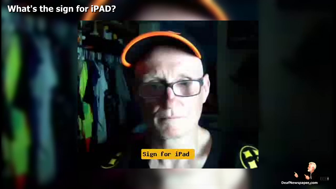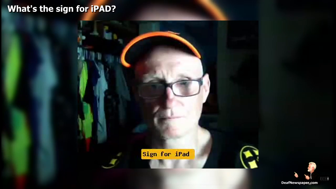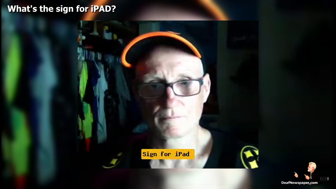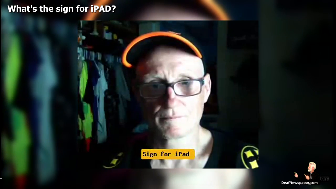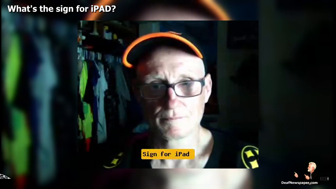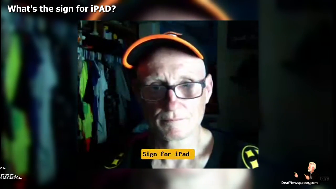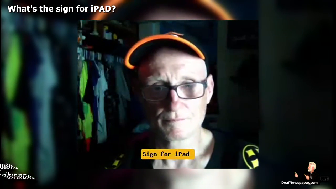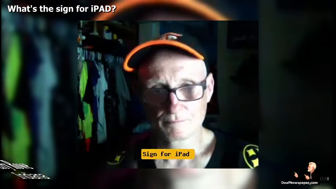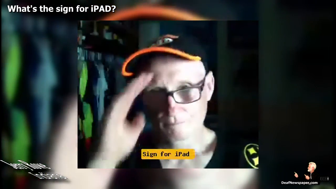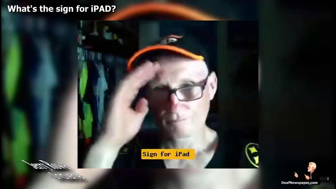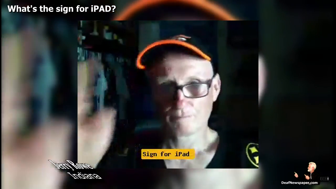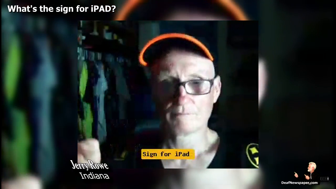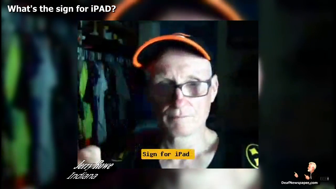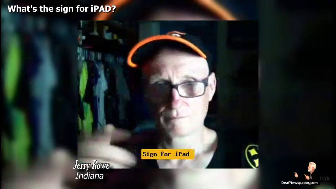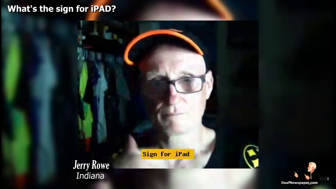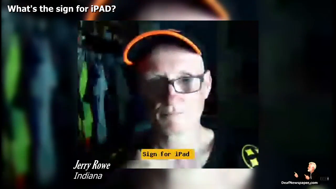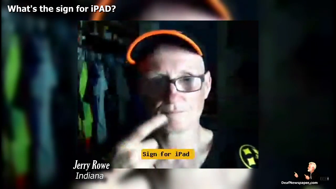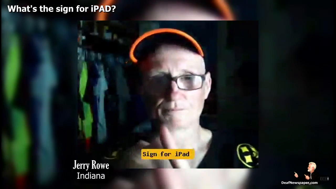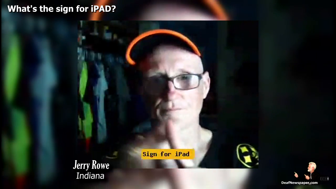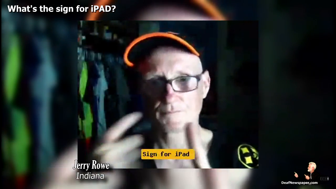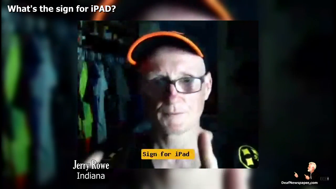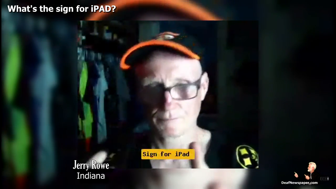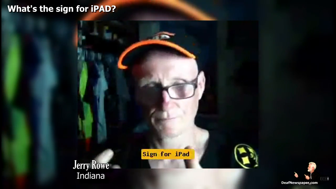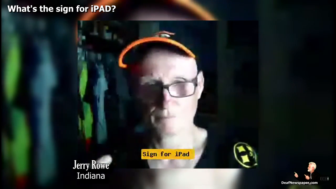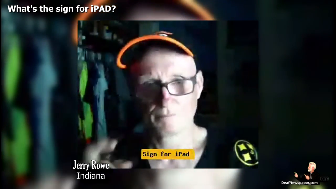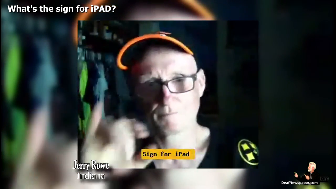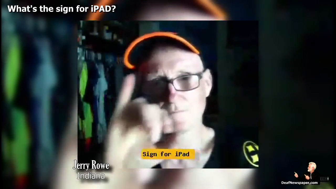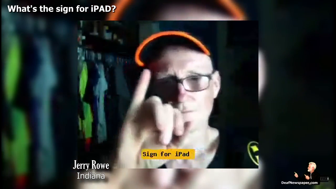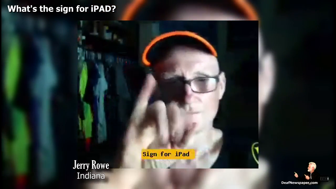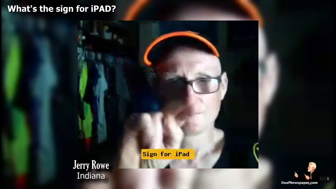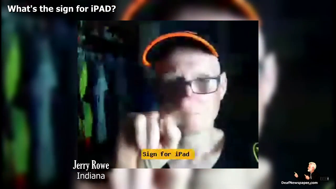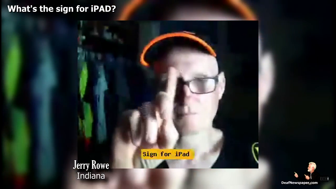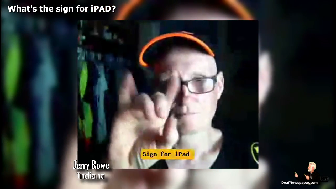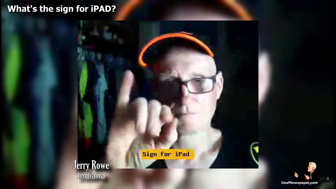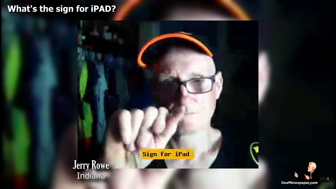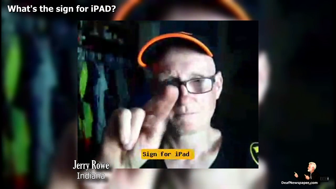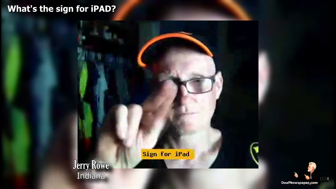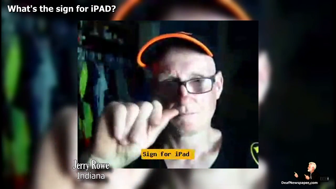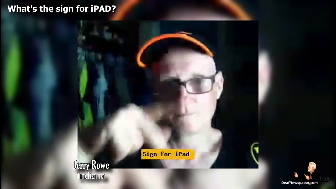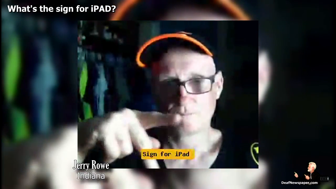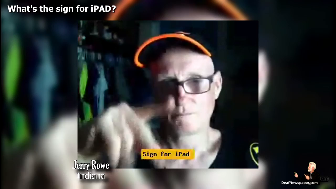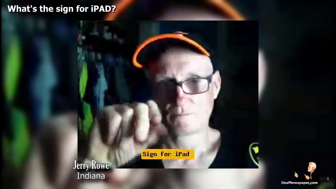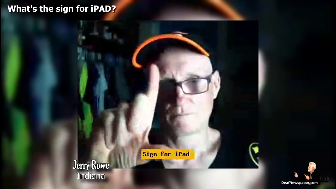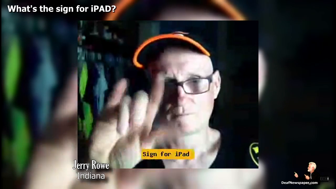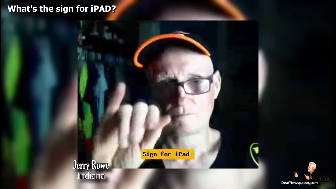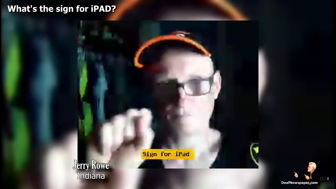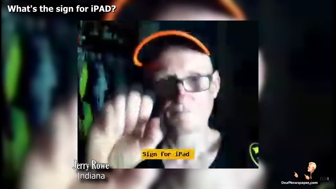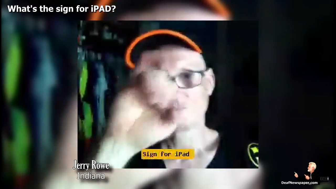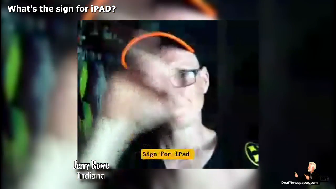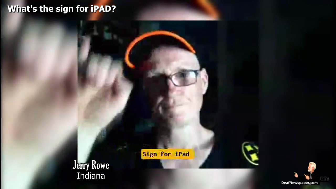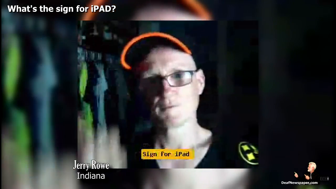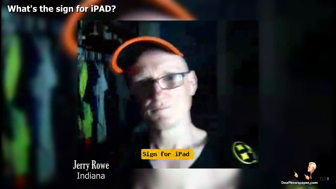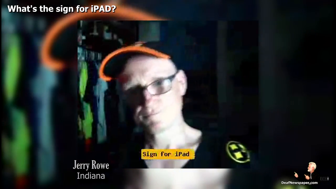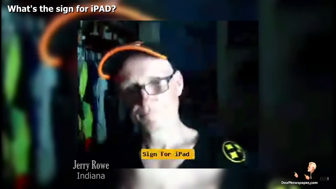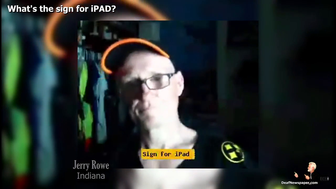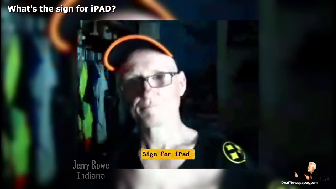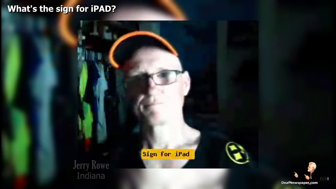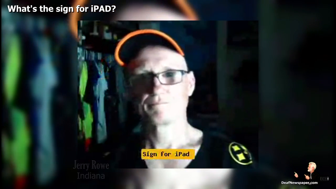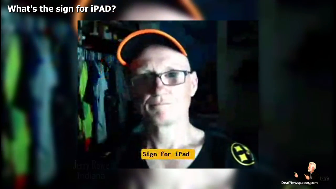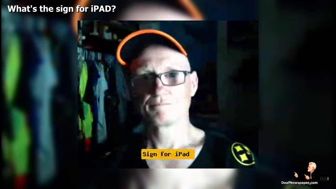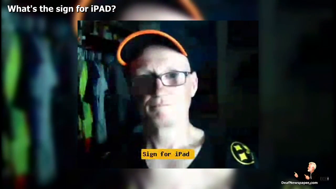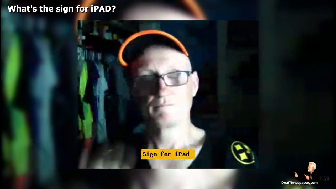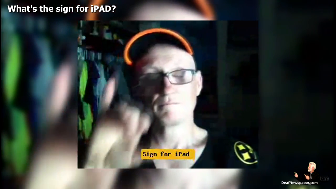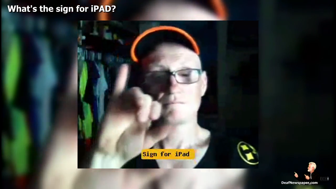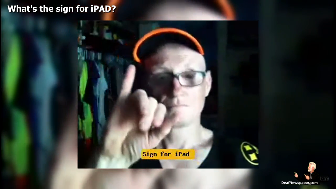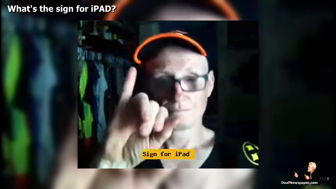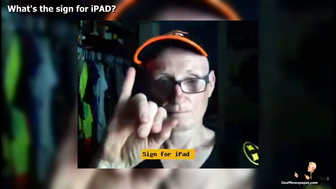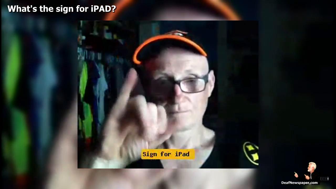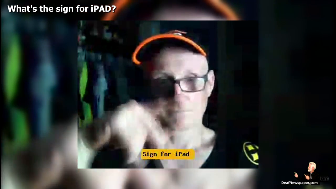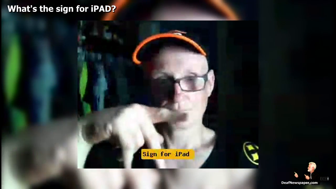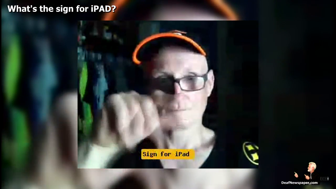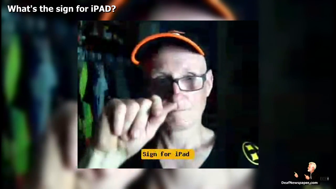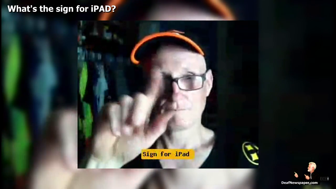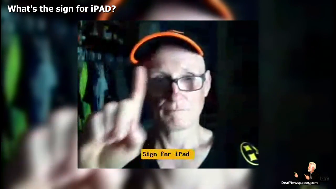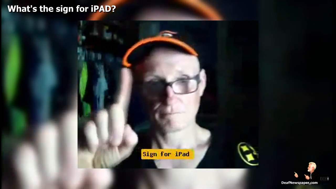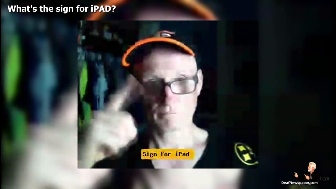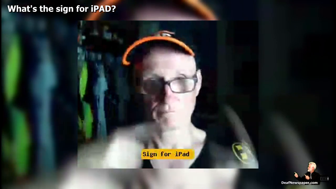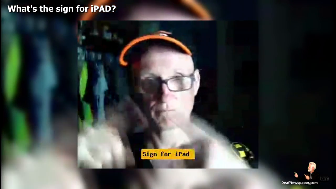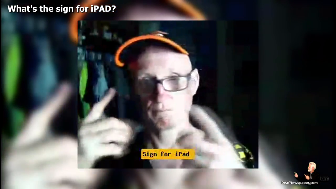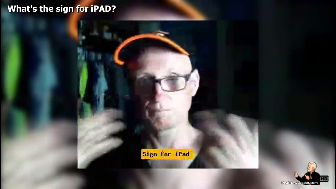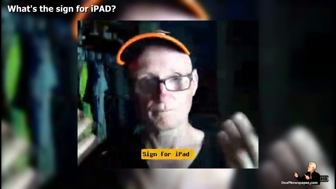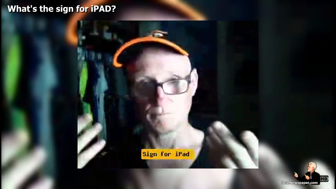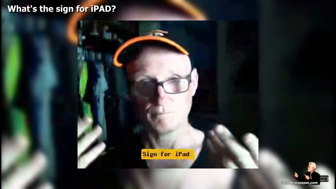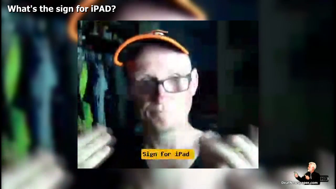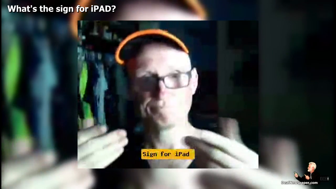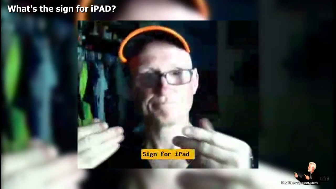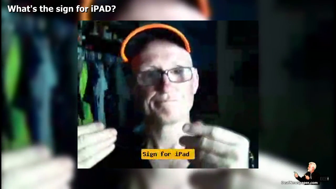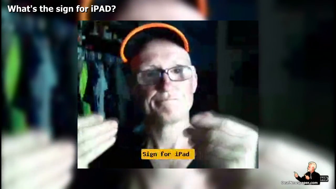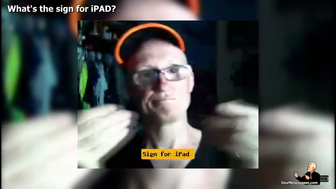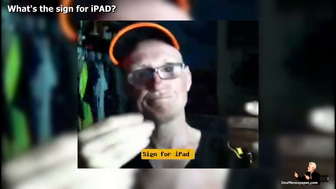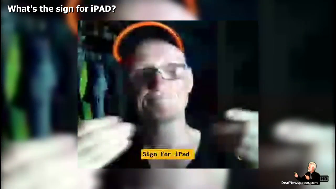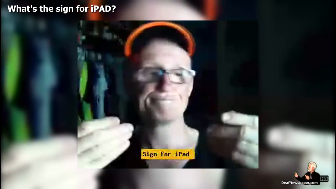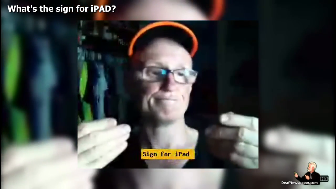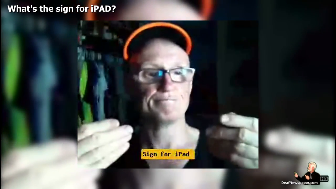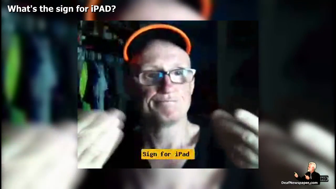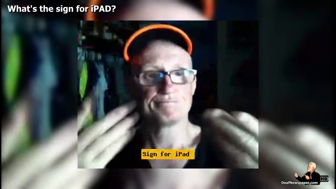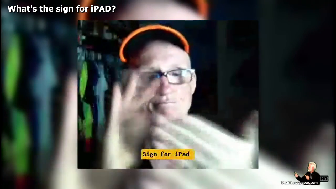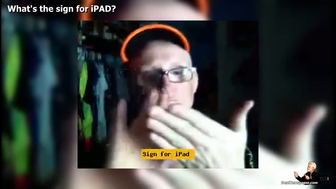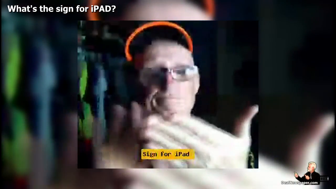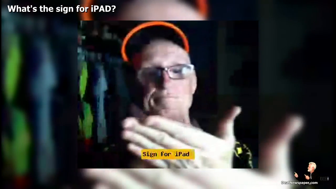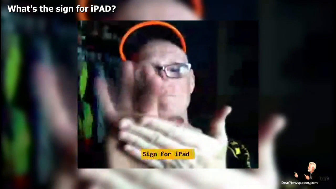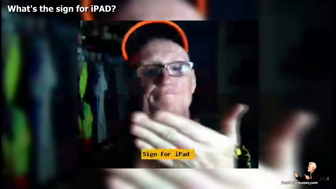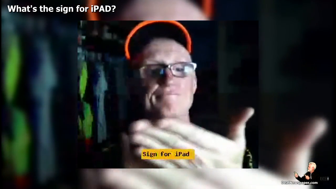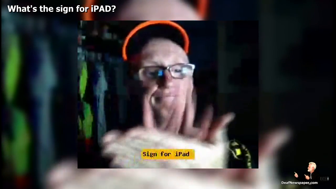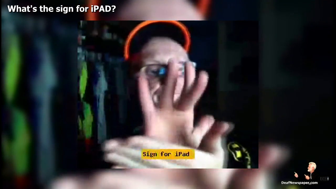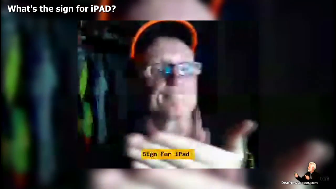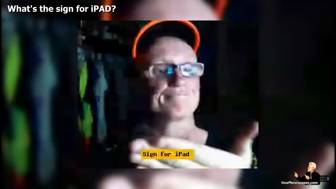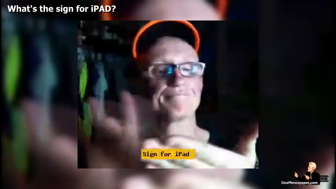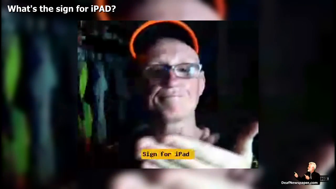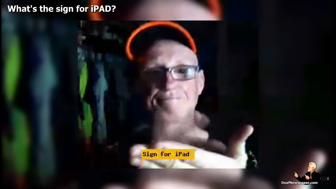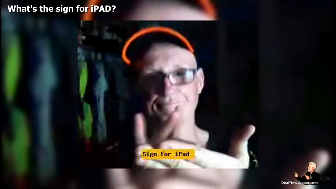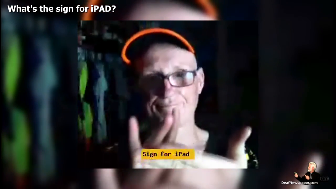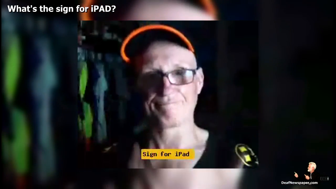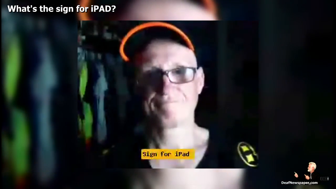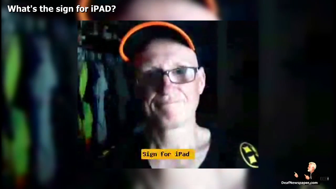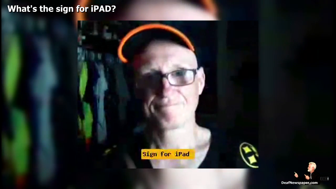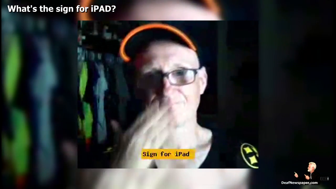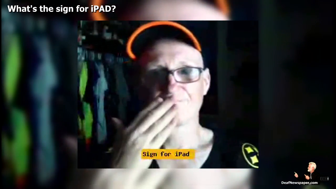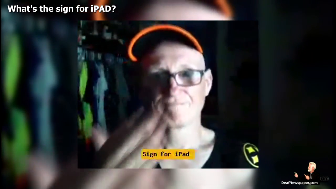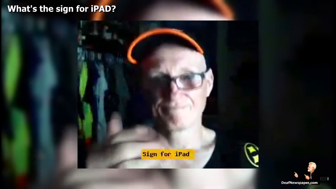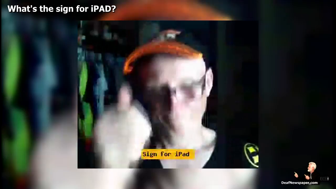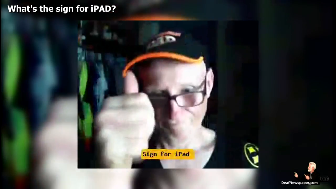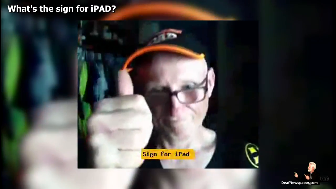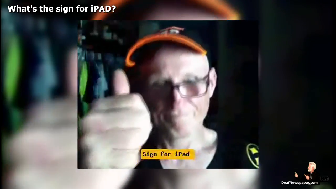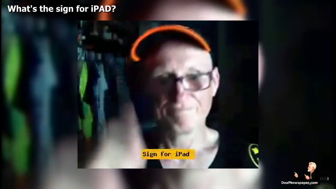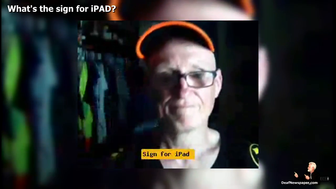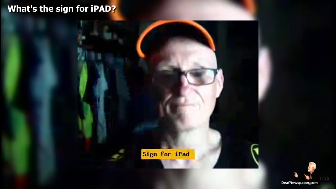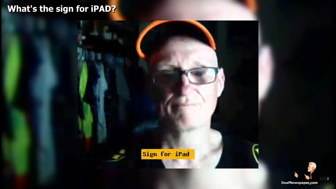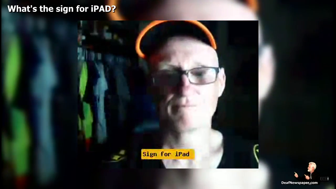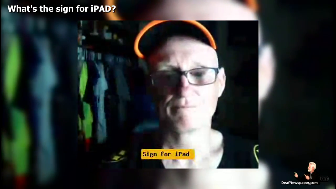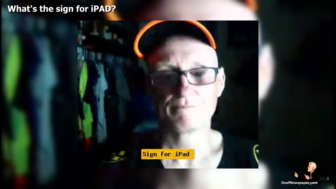iPAD